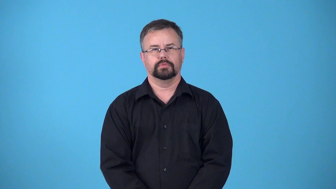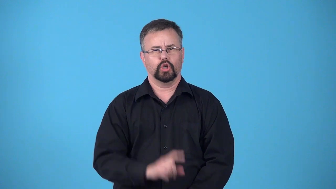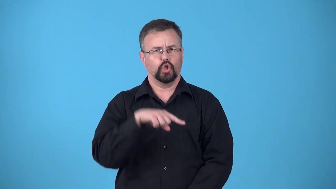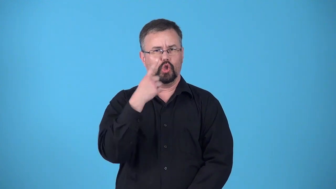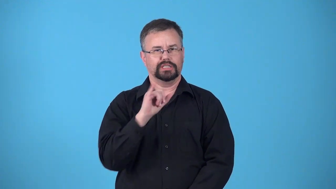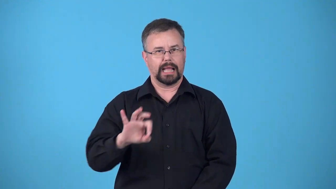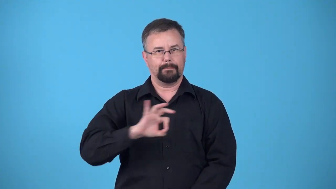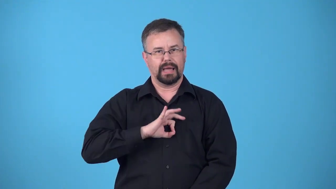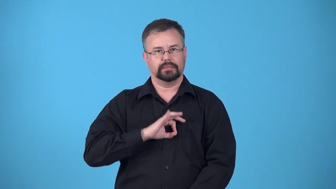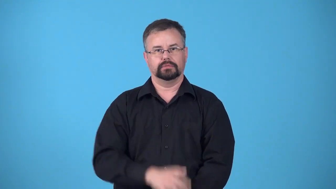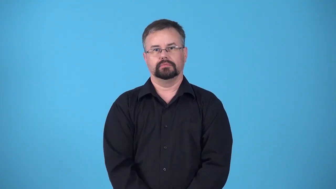buttony,buttonlike